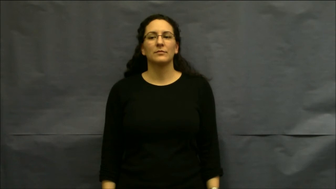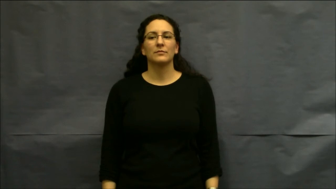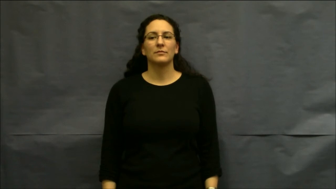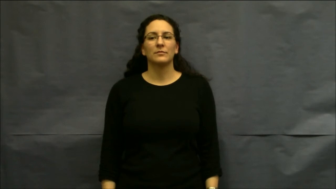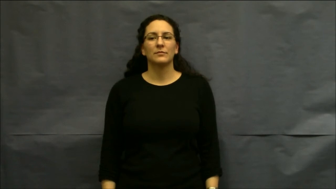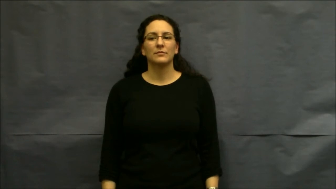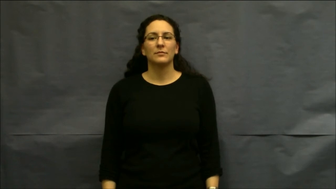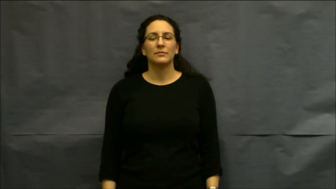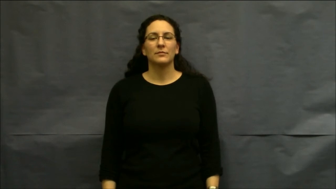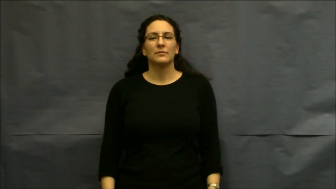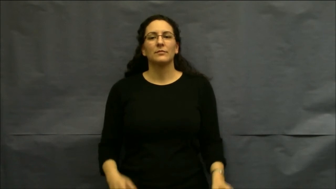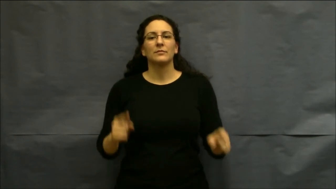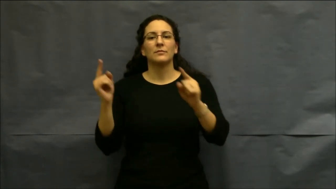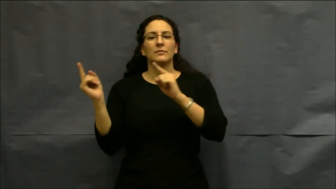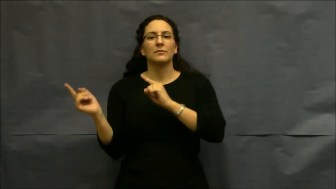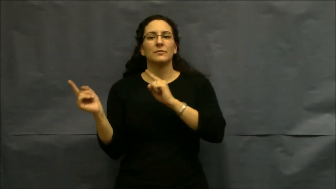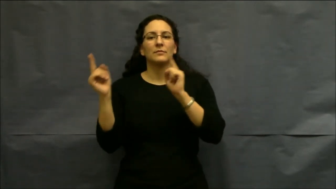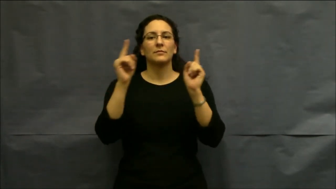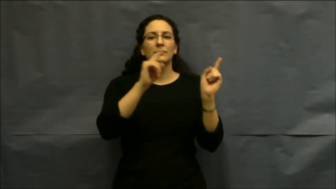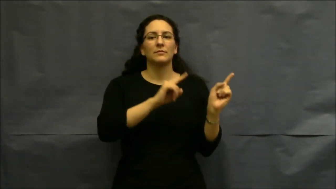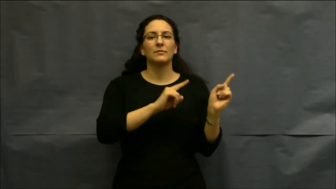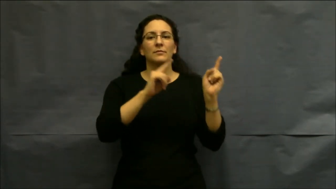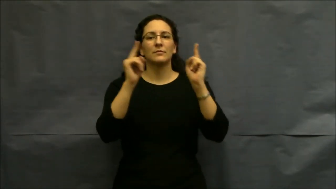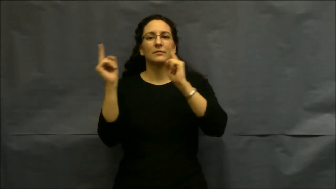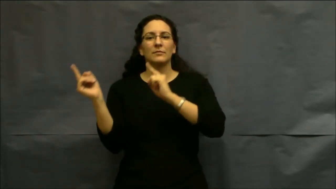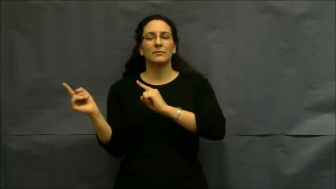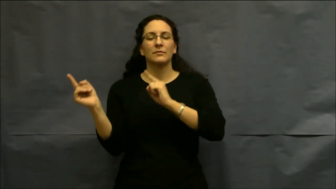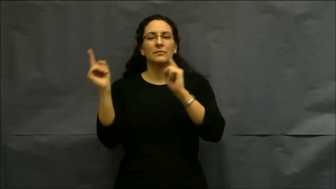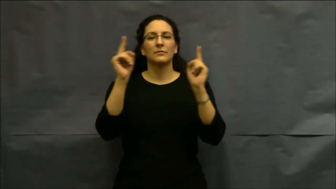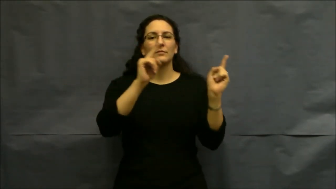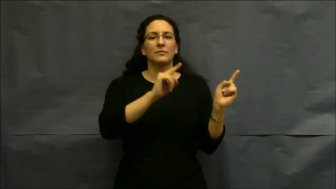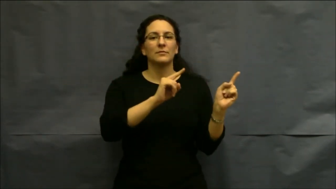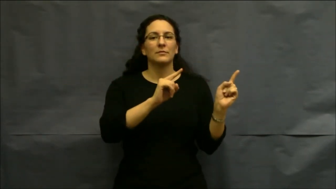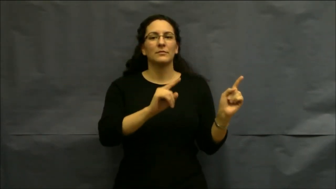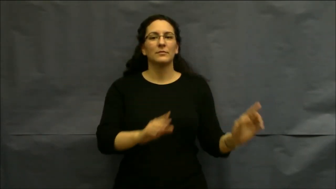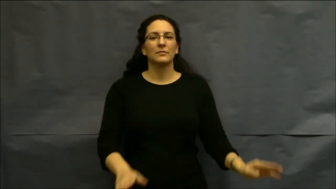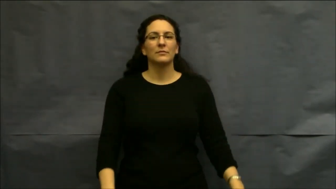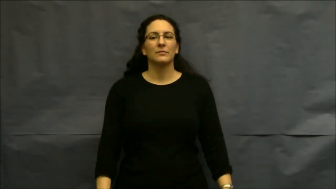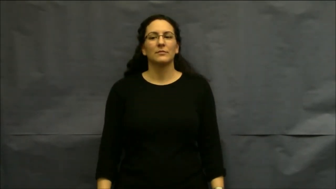Windshield wiper